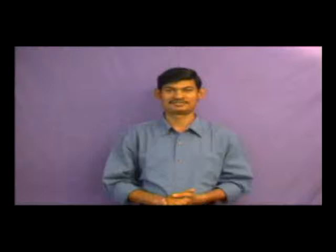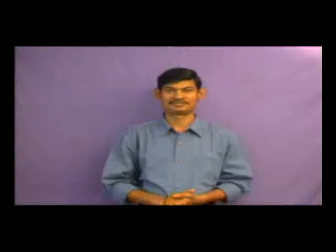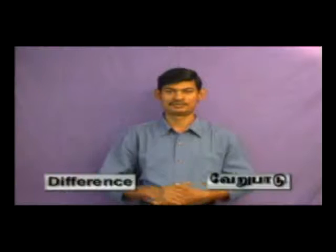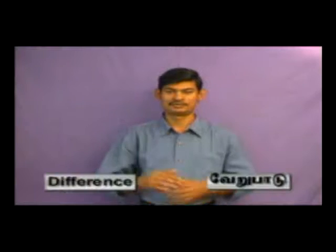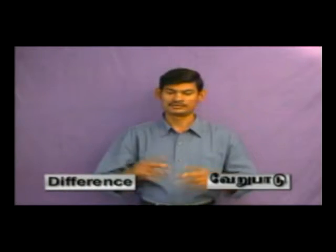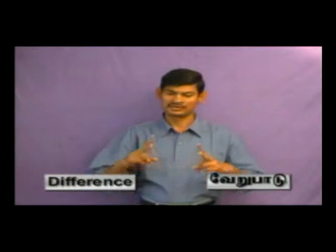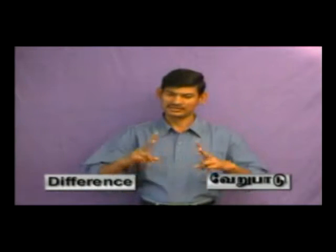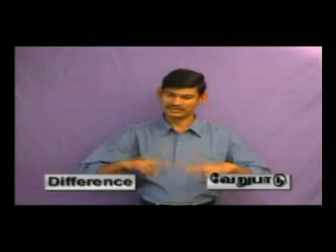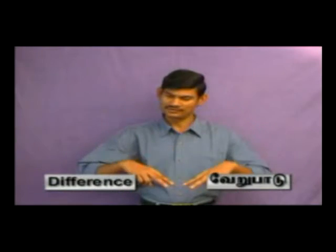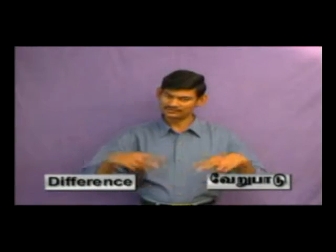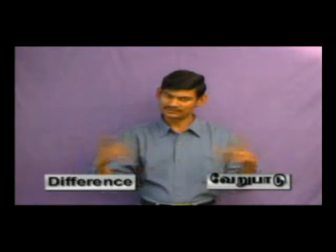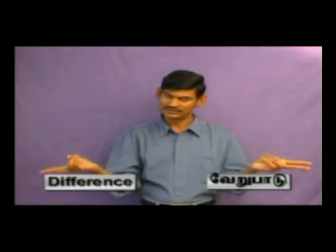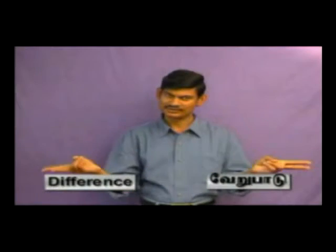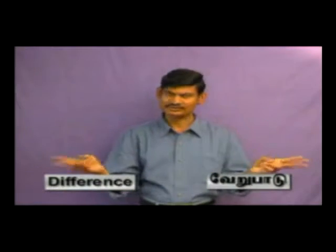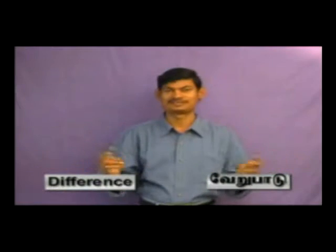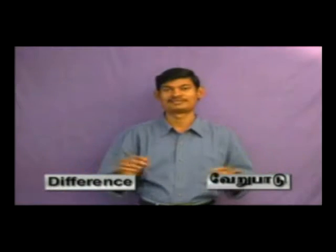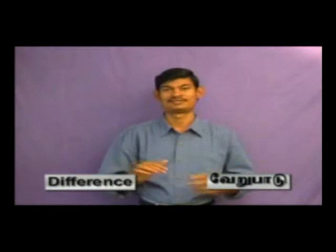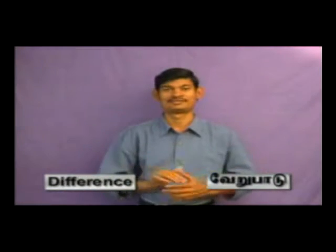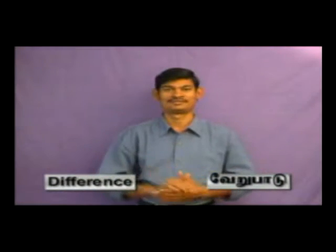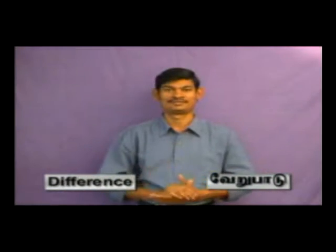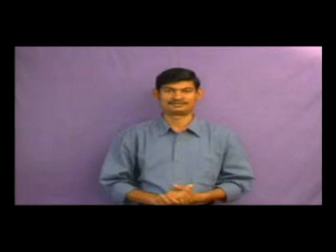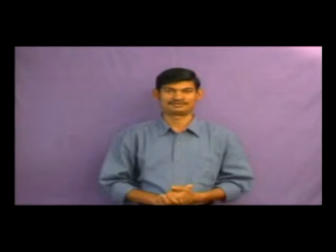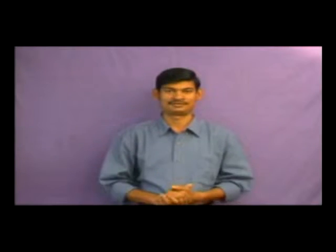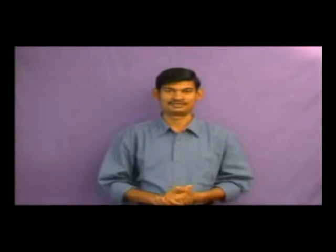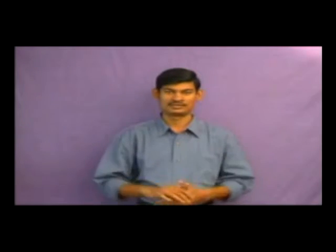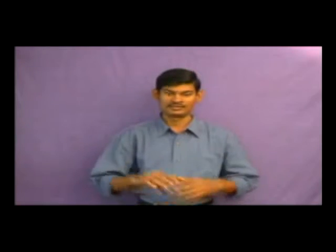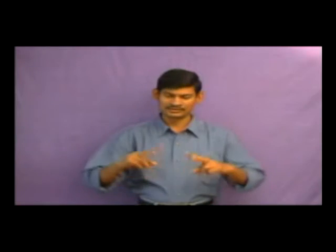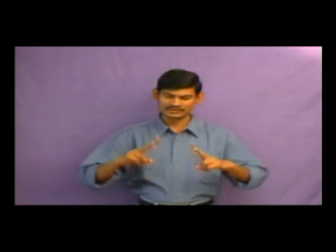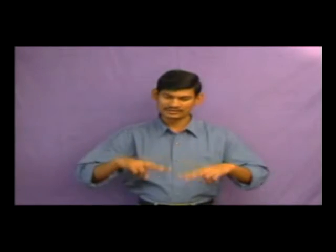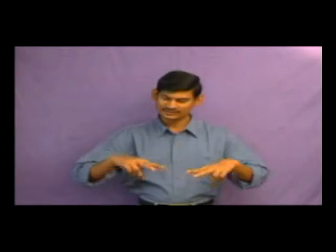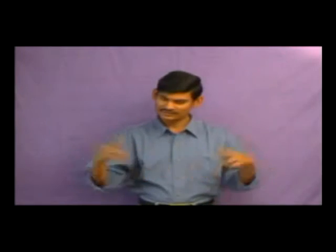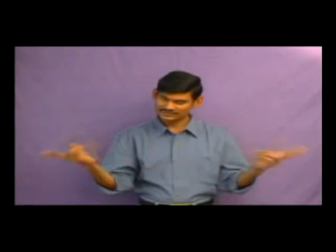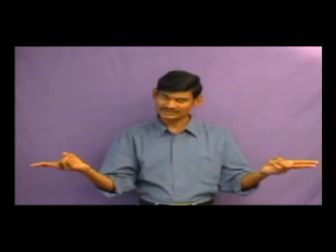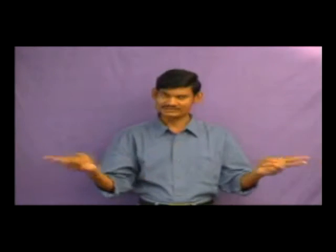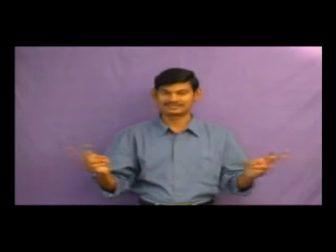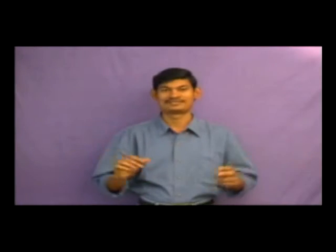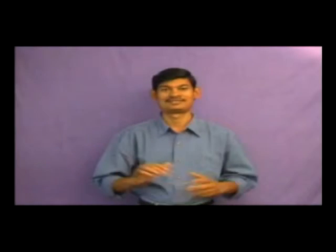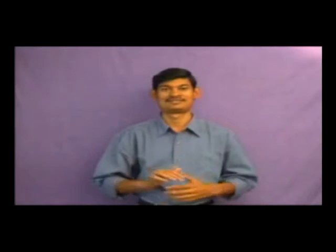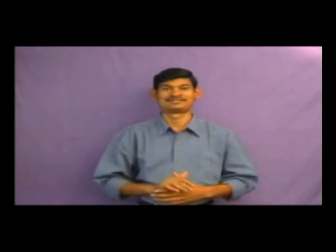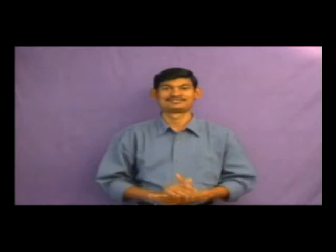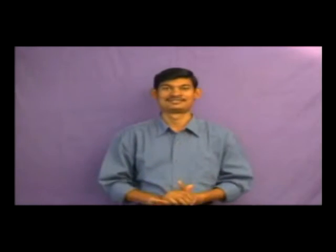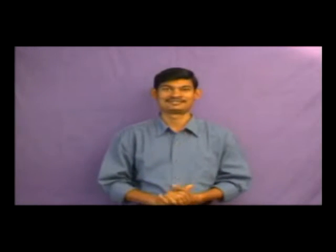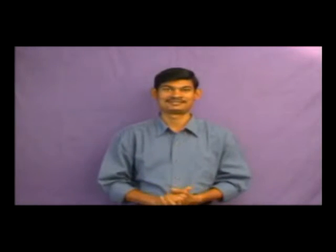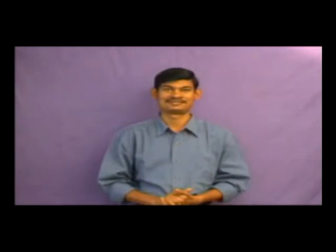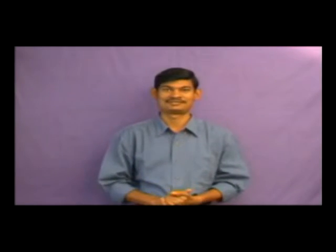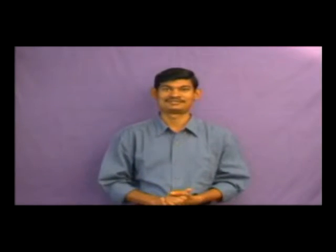Difference